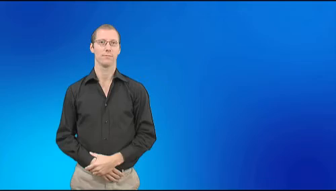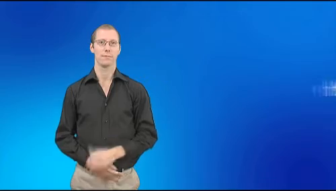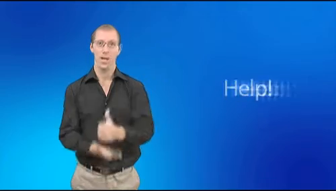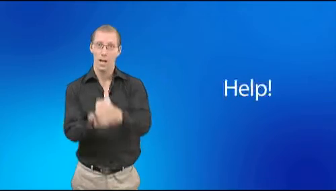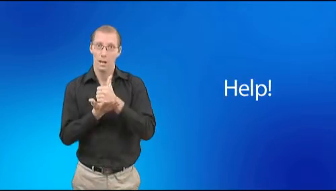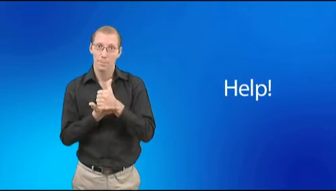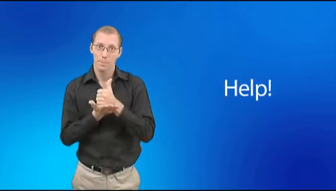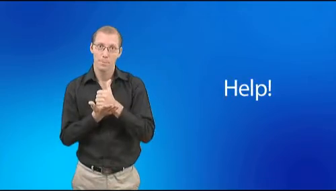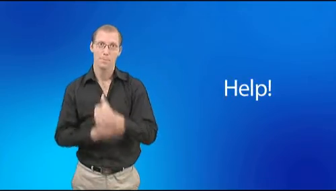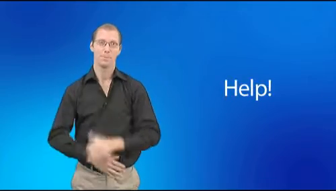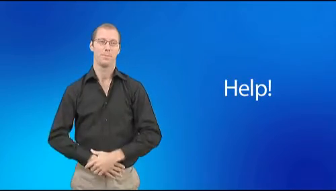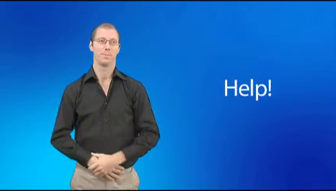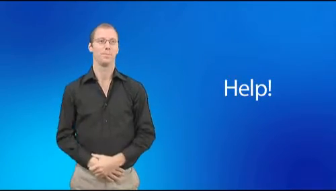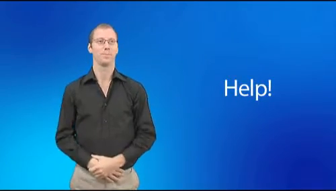Help!